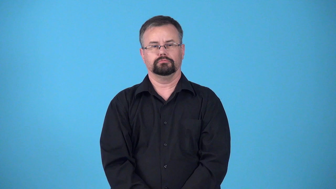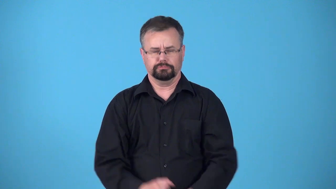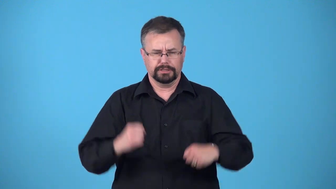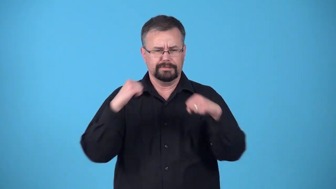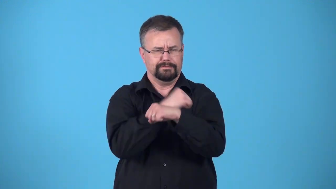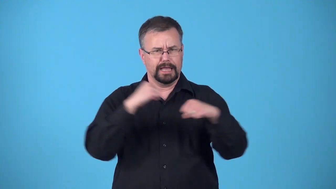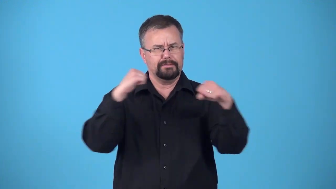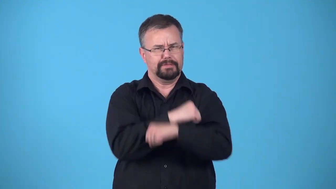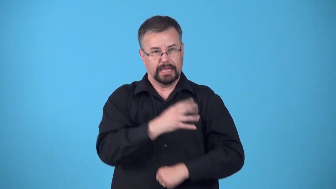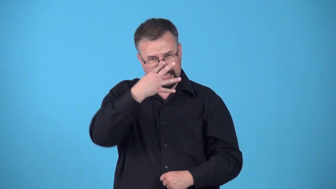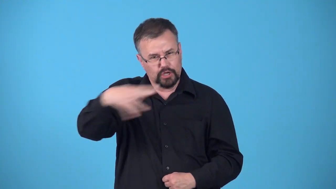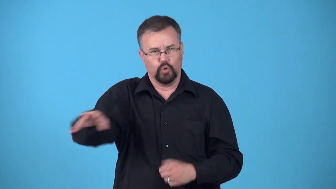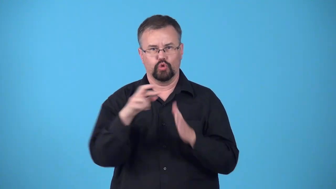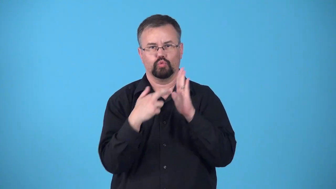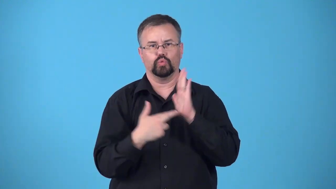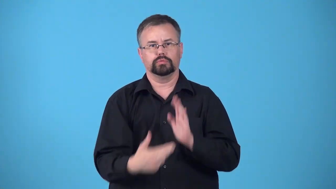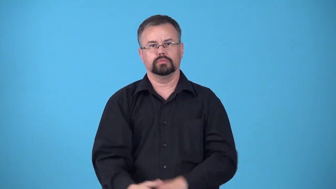take the gloves off